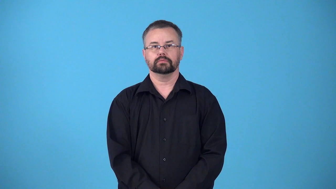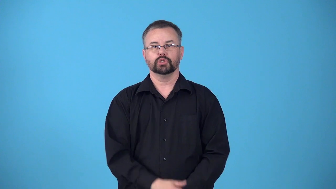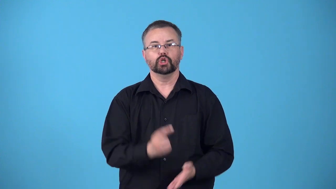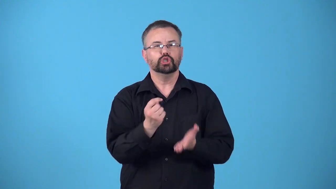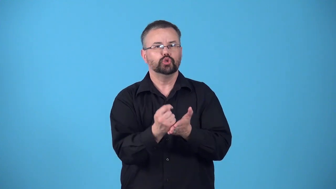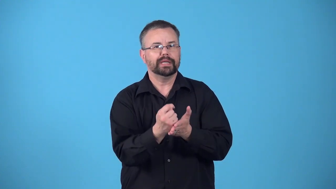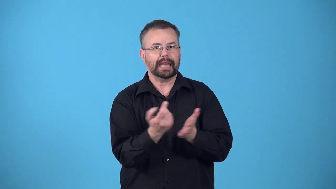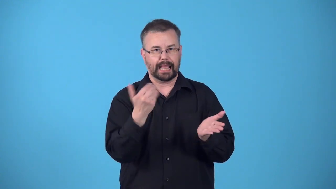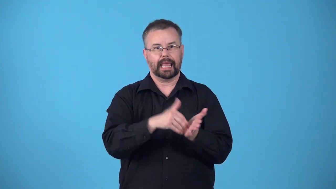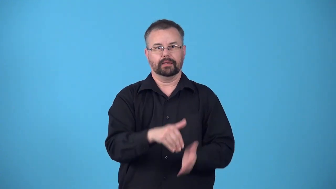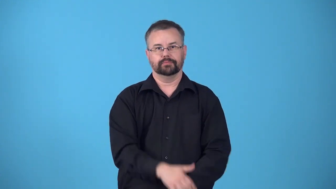retreat